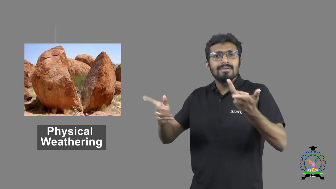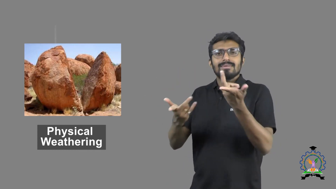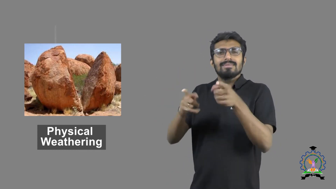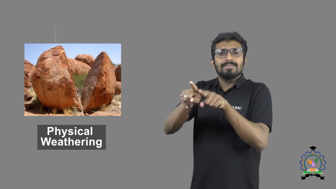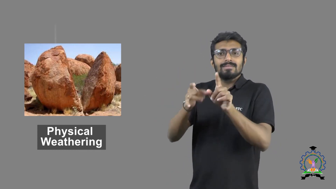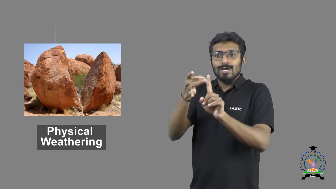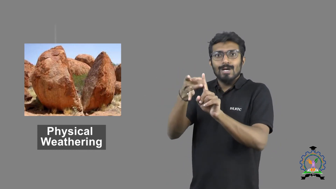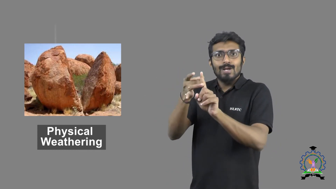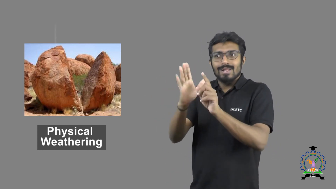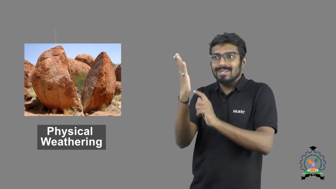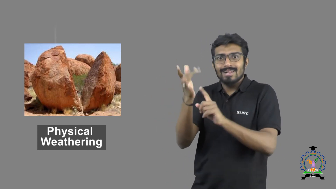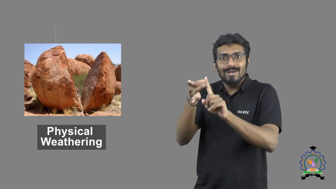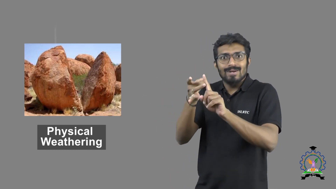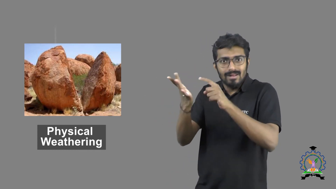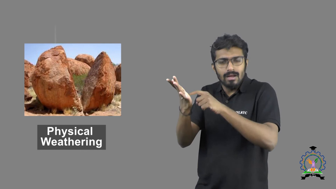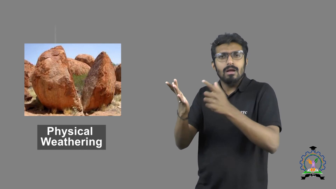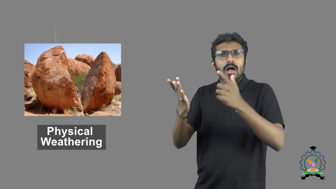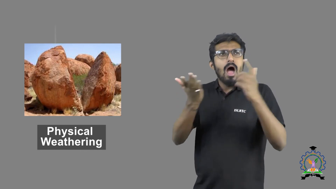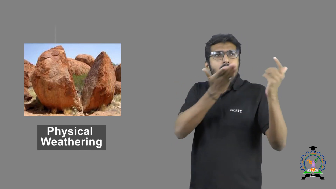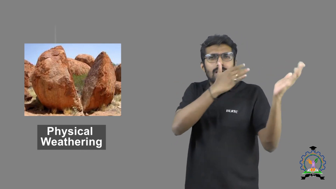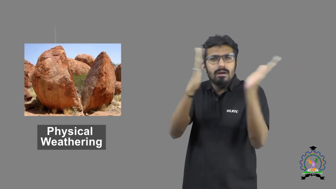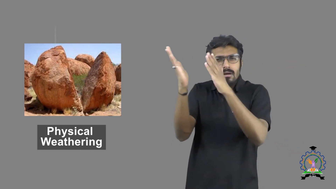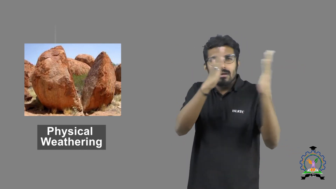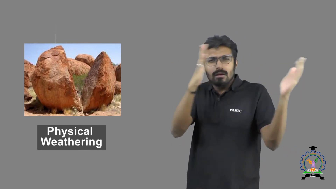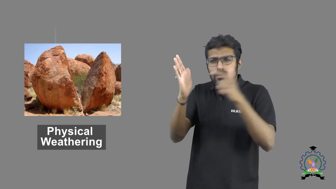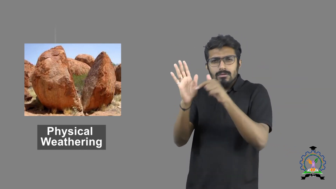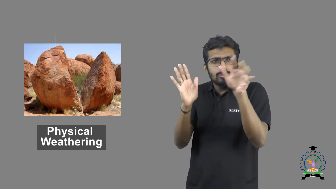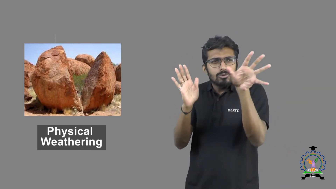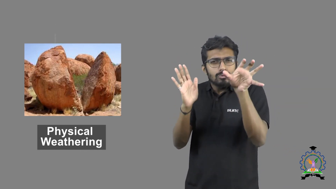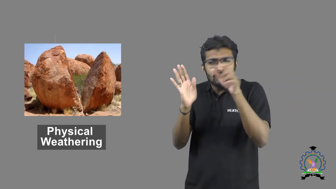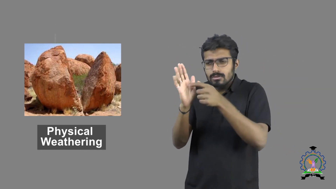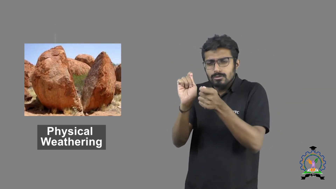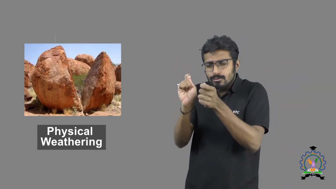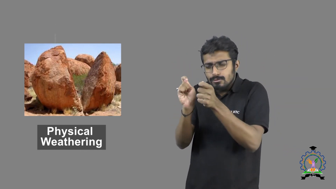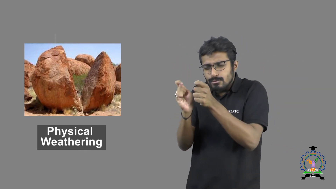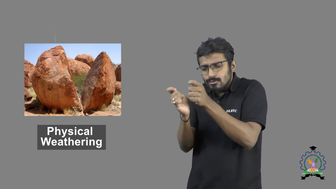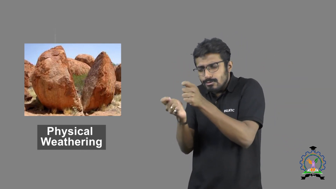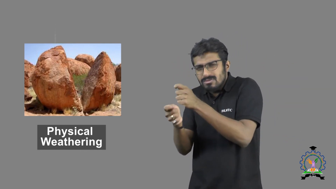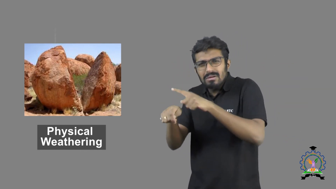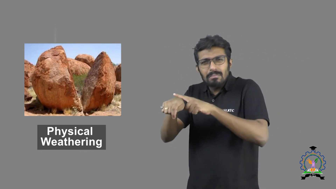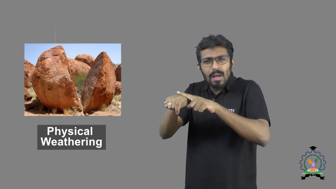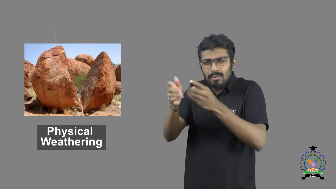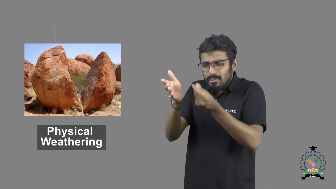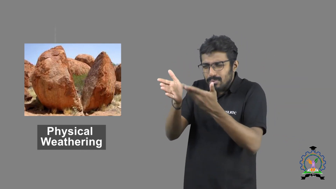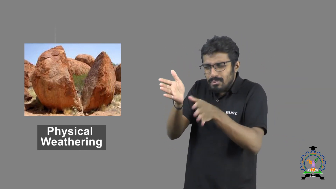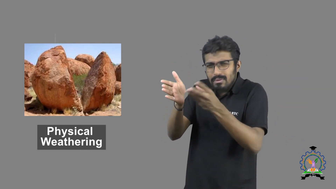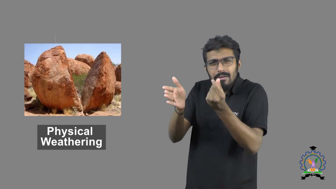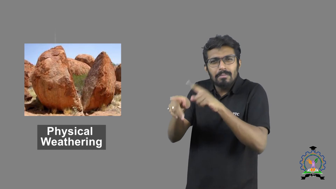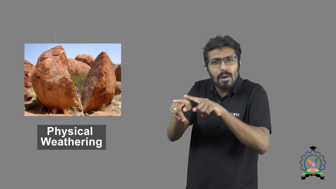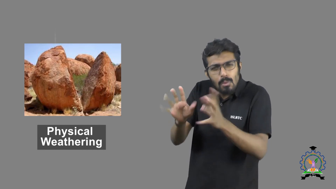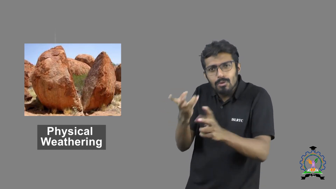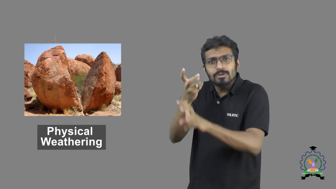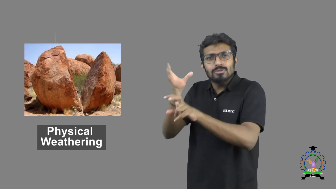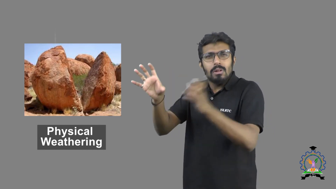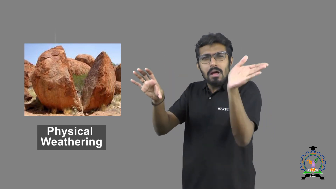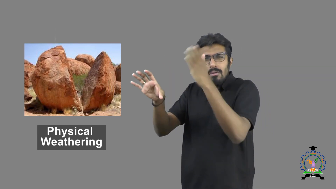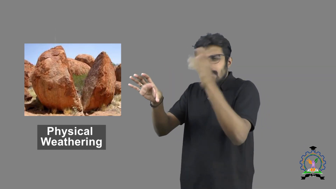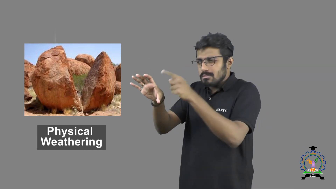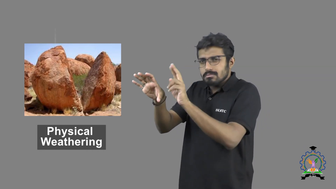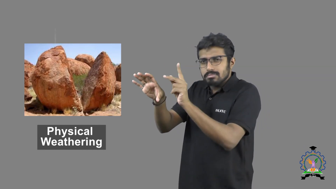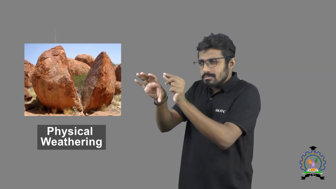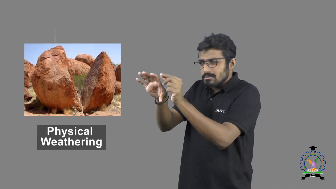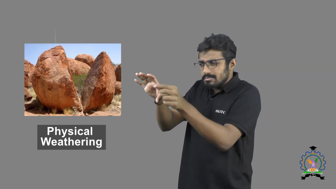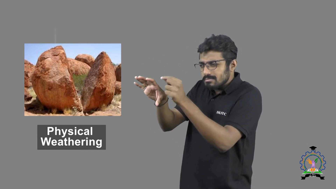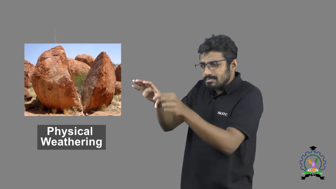Physical Weathering